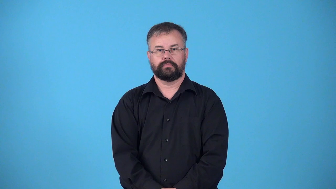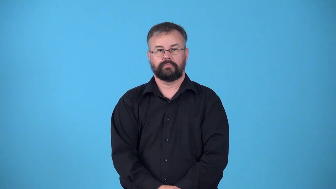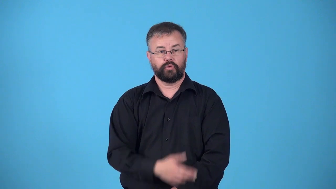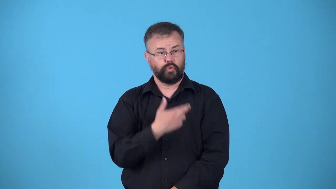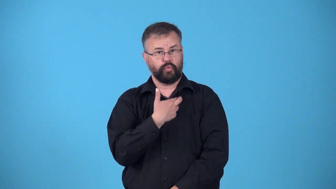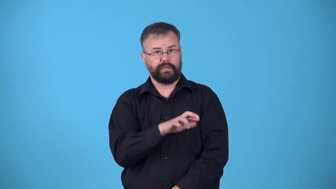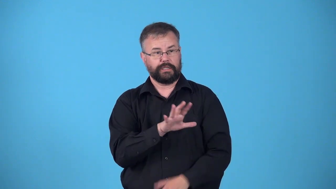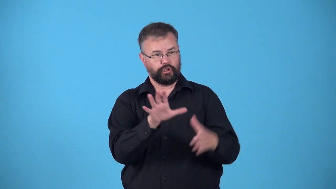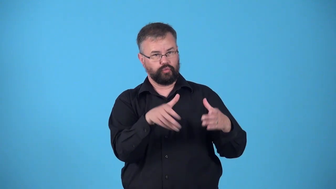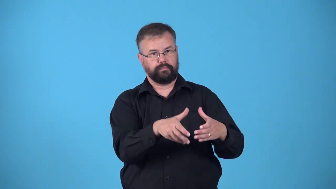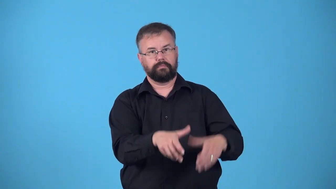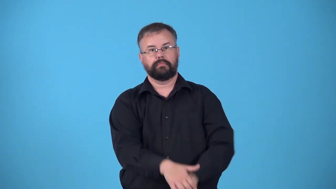denomination-religious group